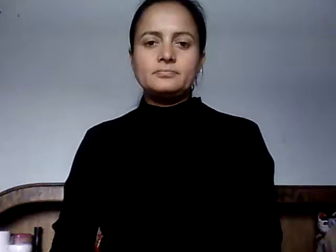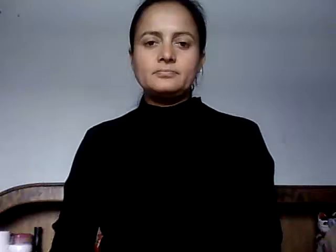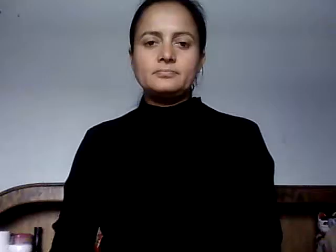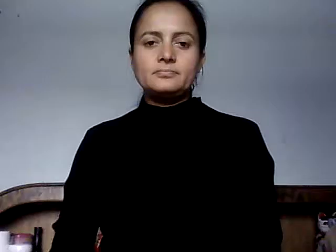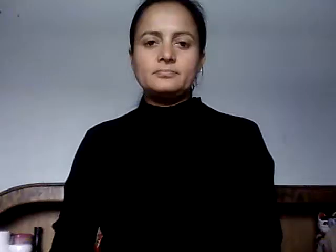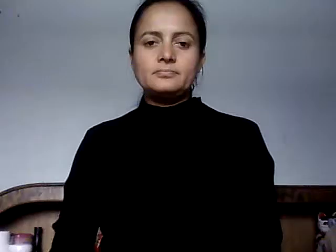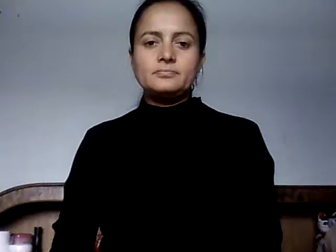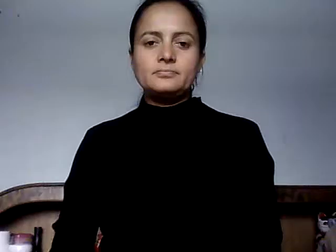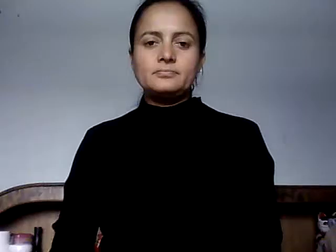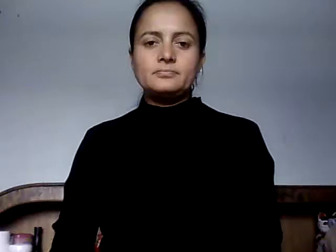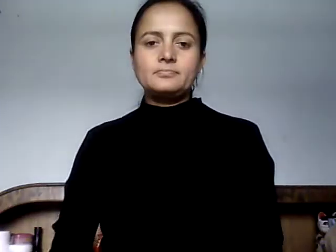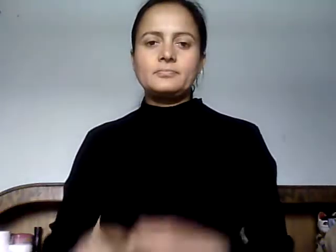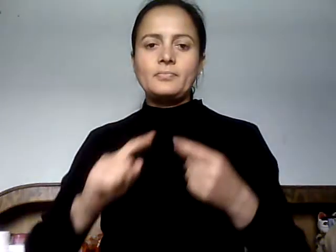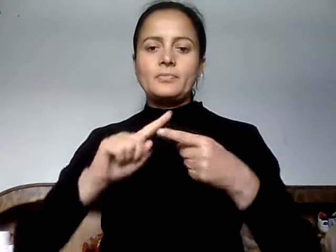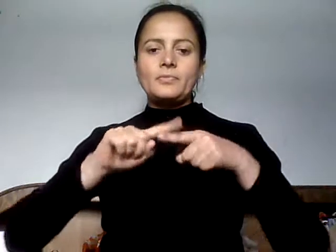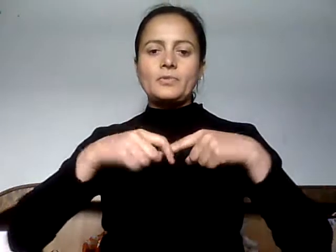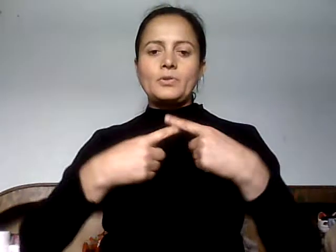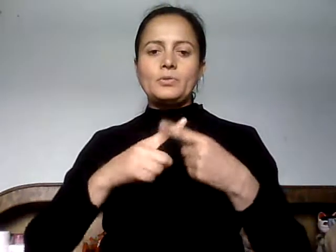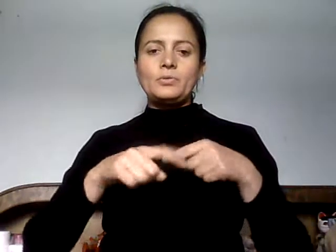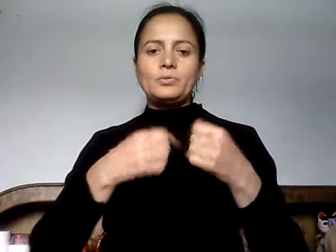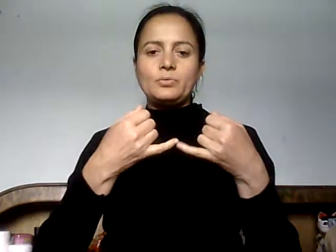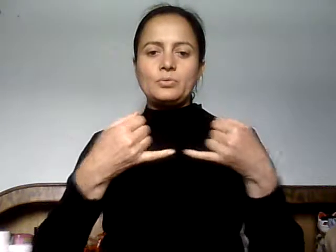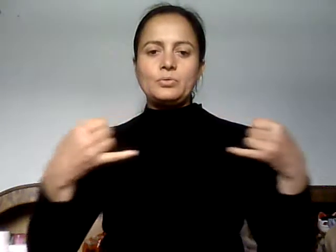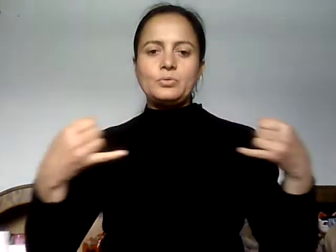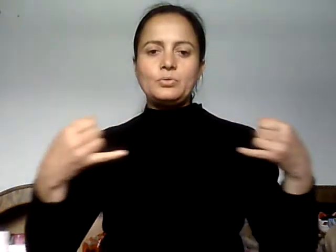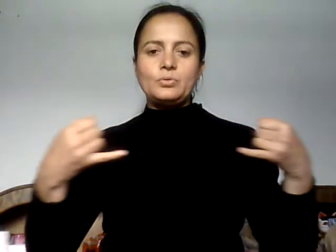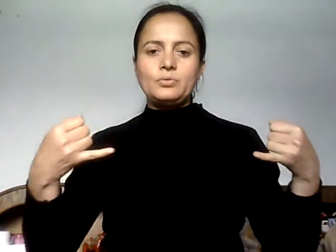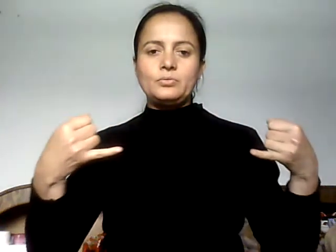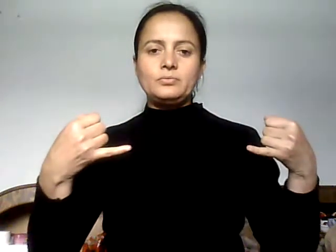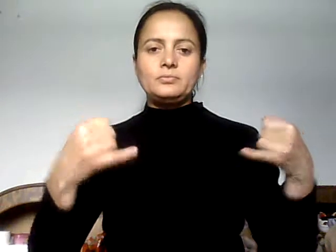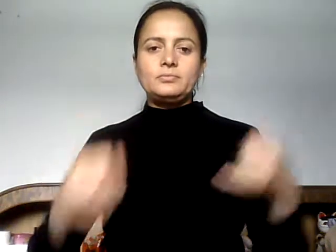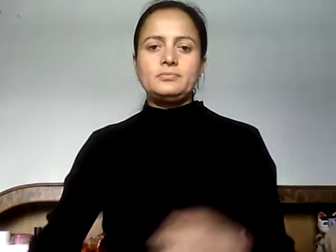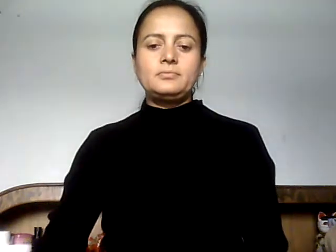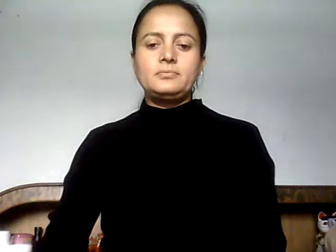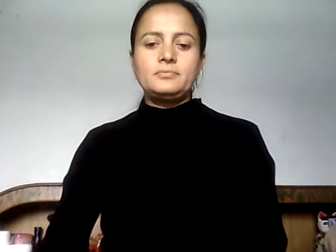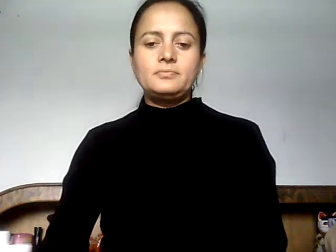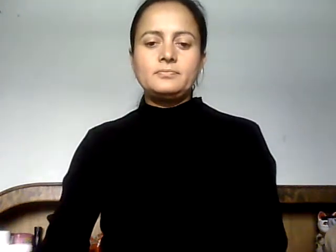wool